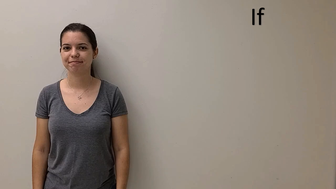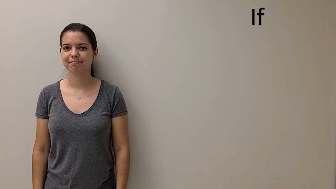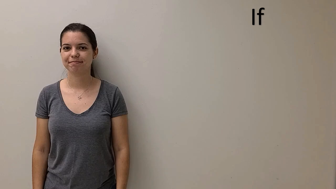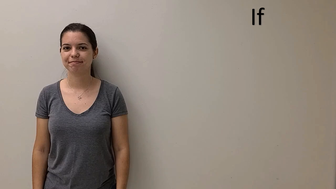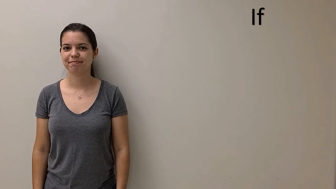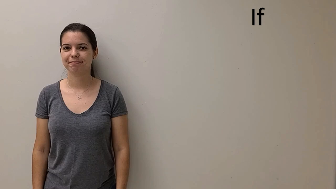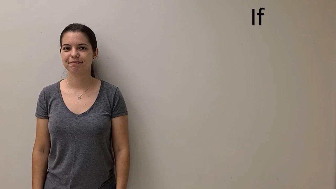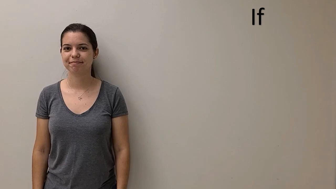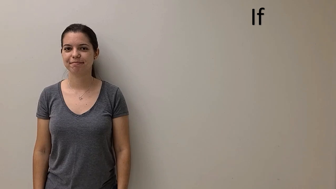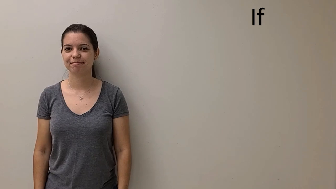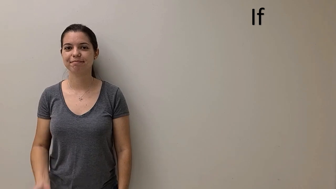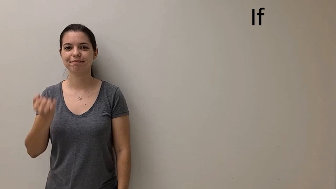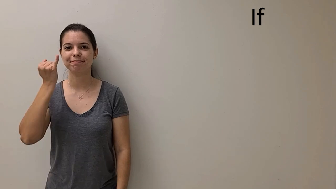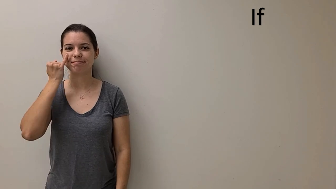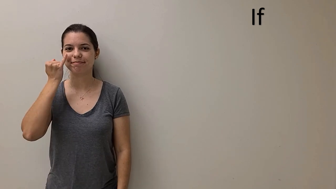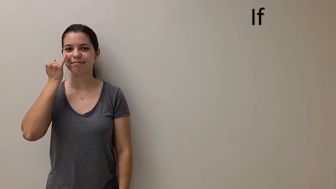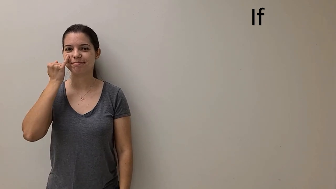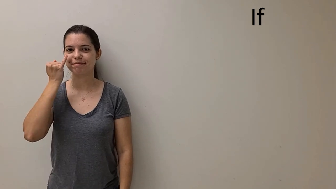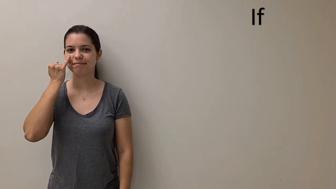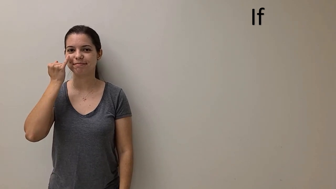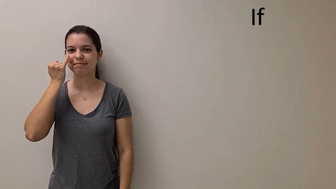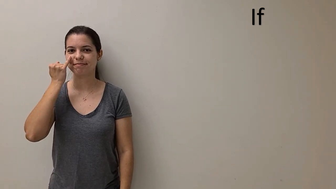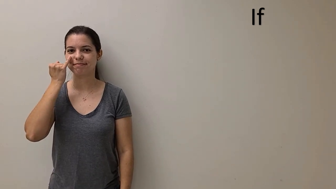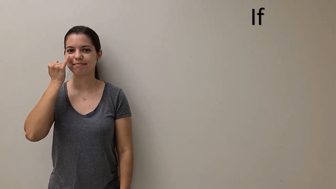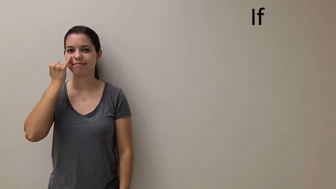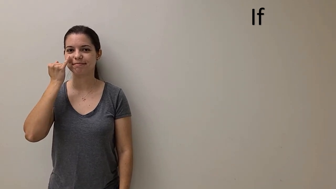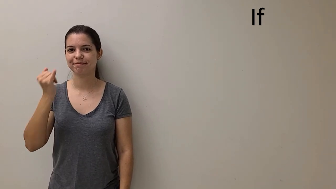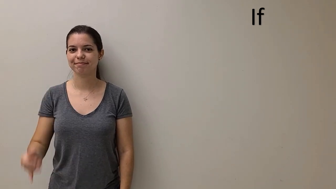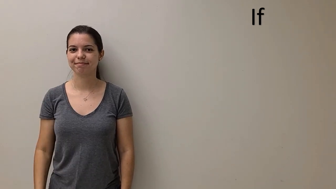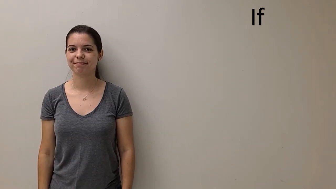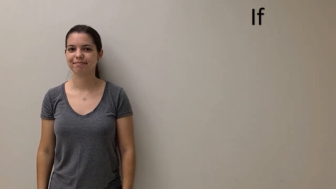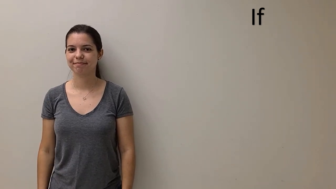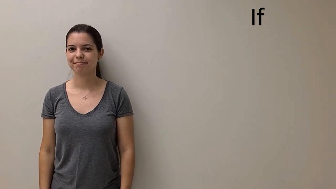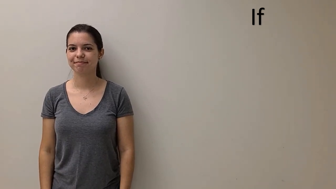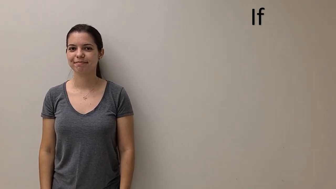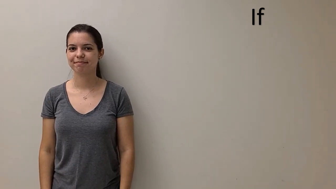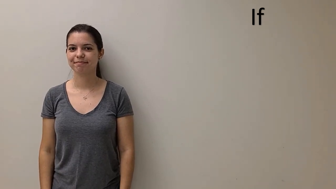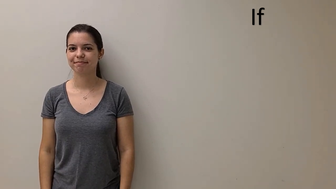If